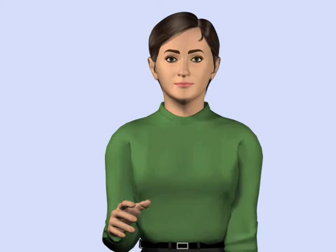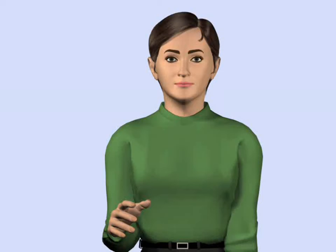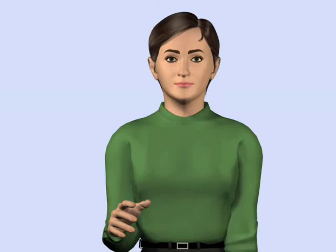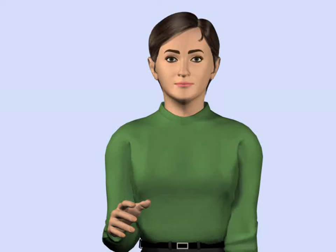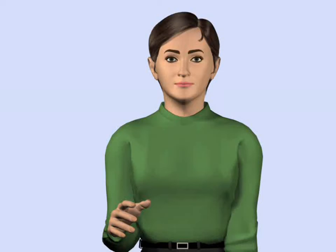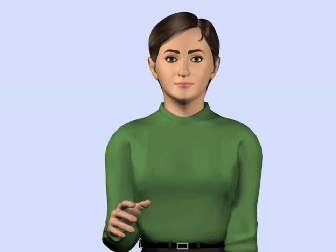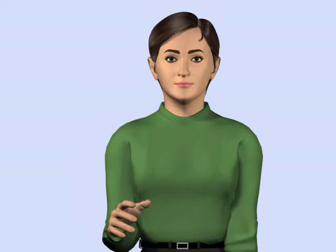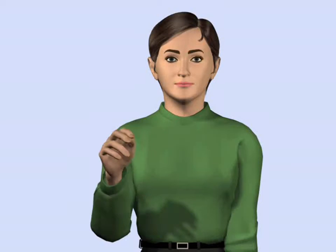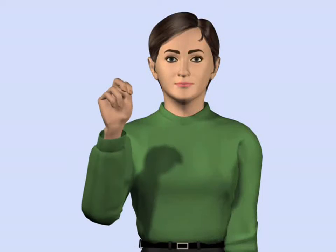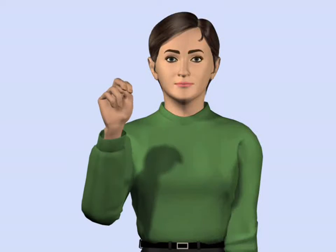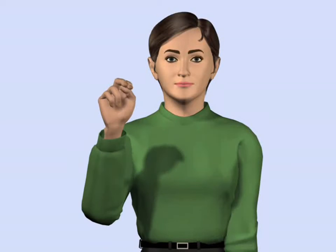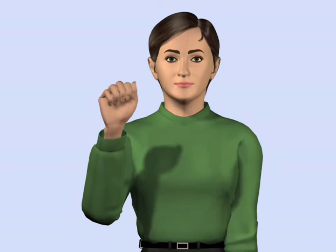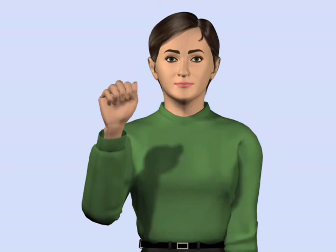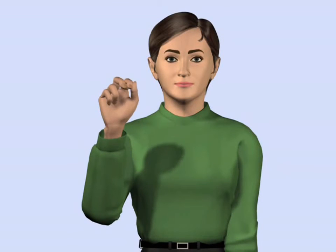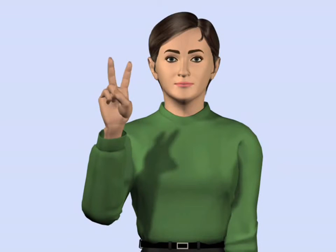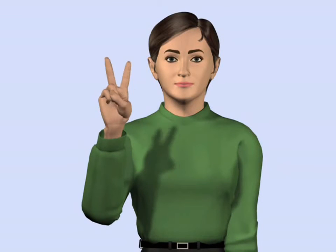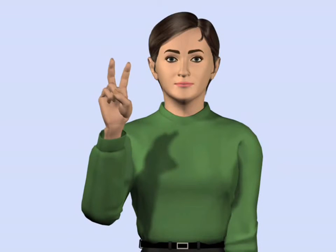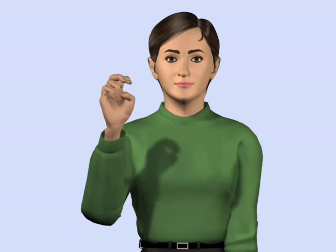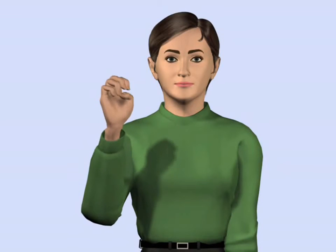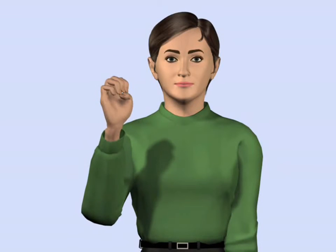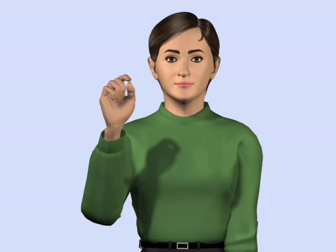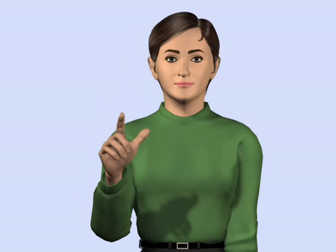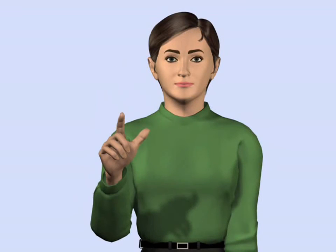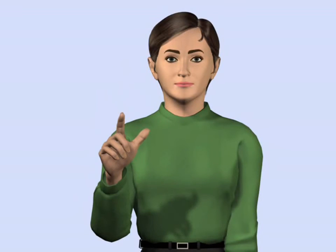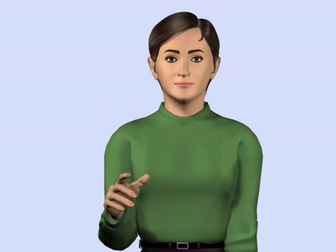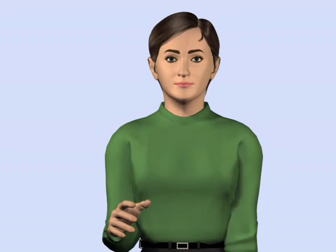navel-orange